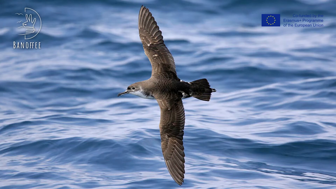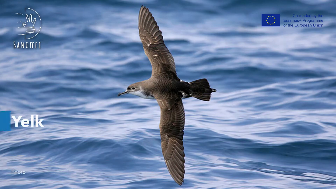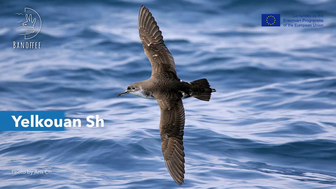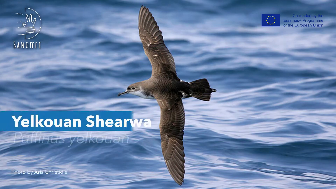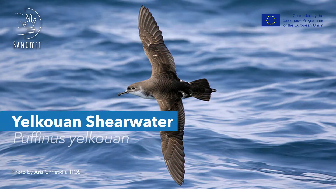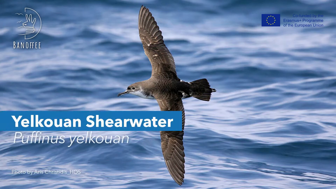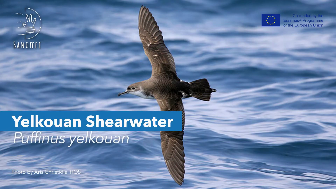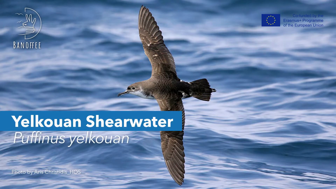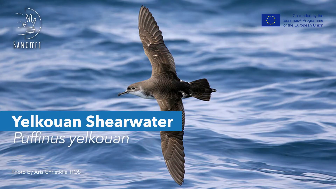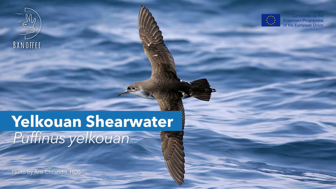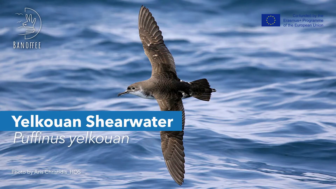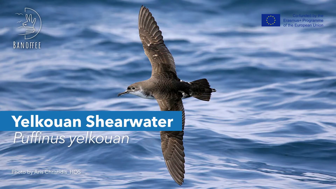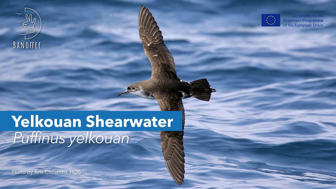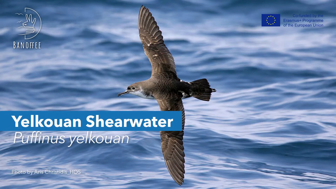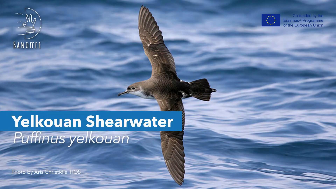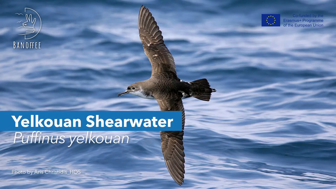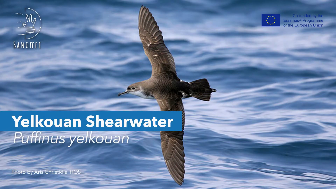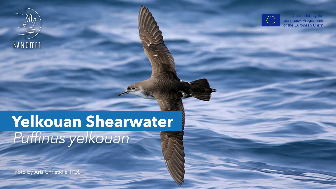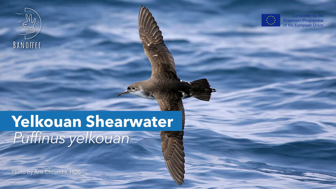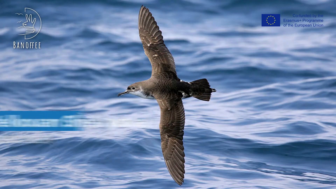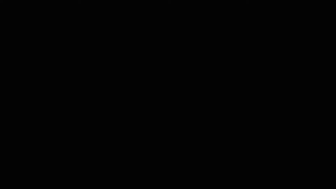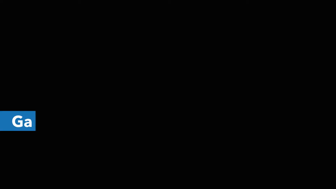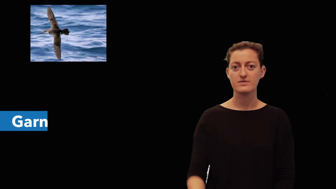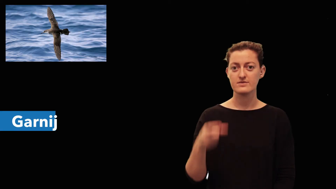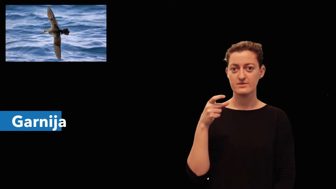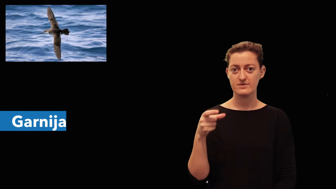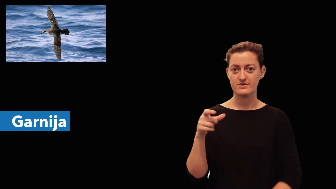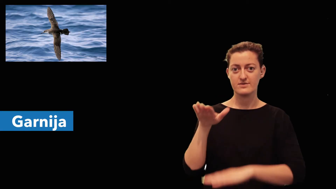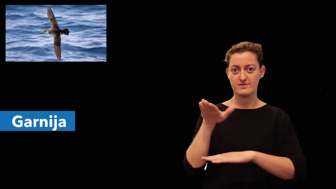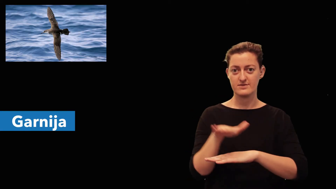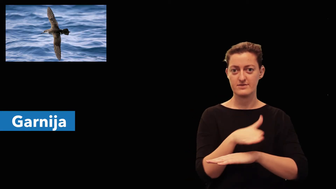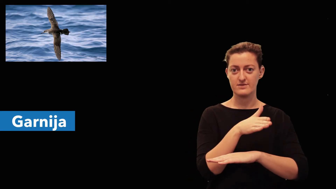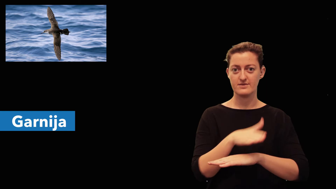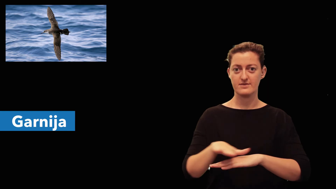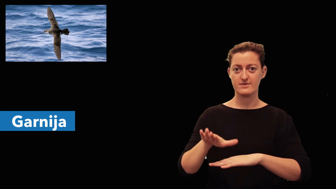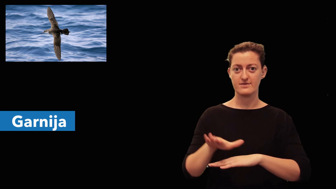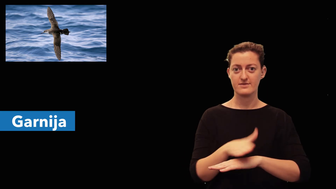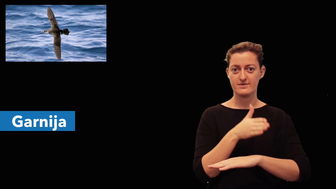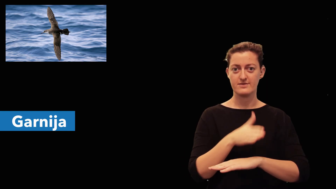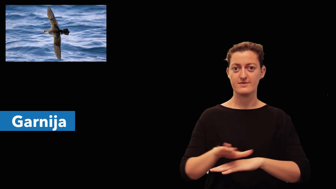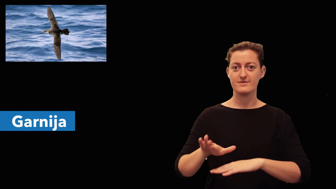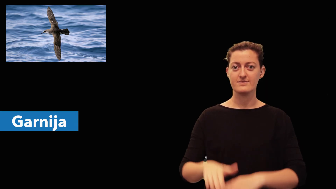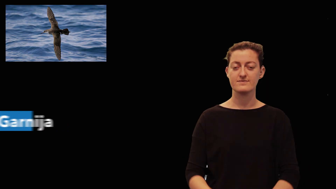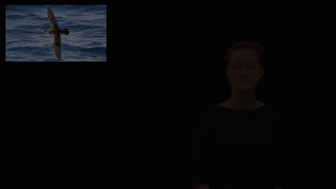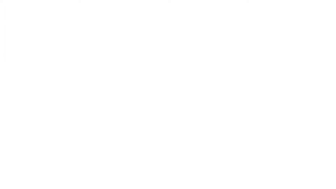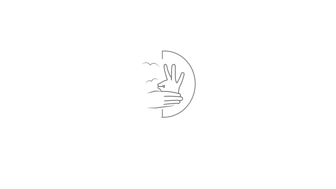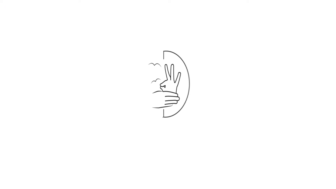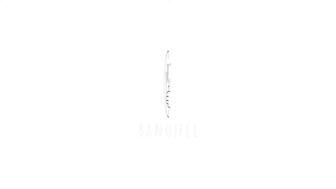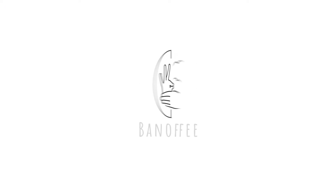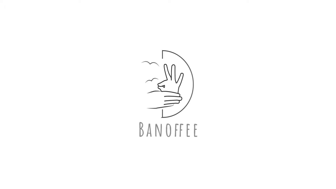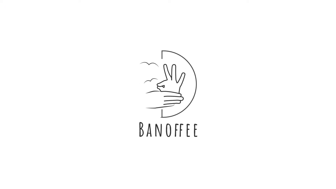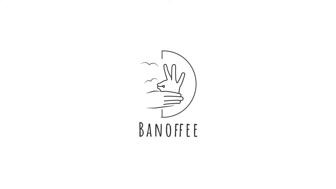Yelkouan Shearwater